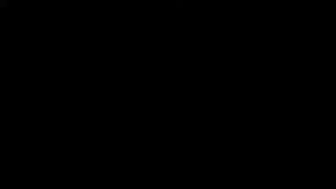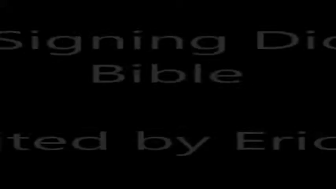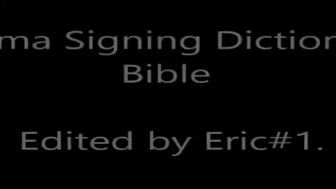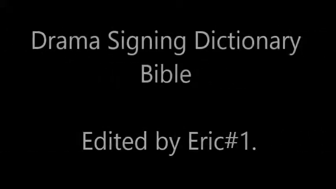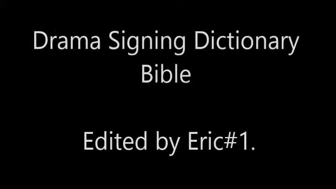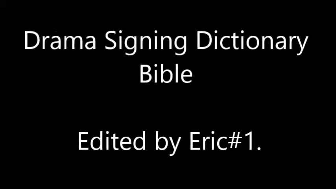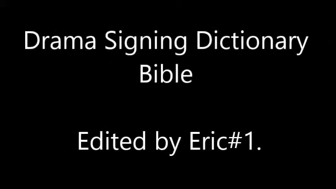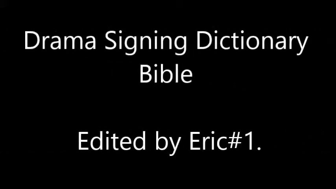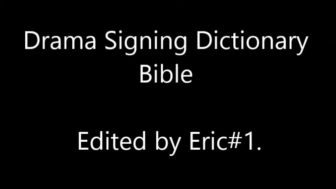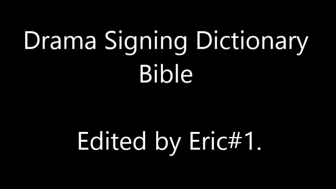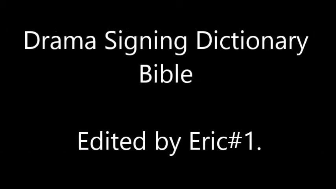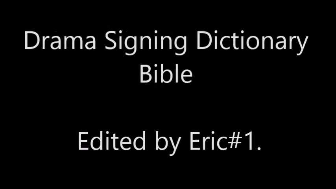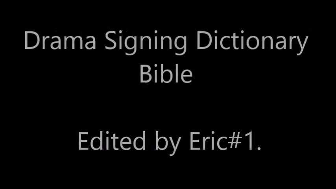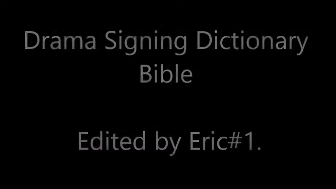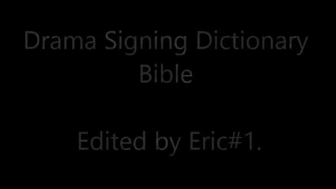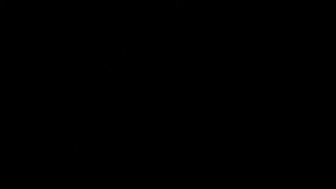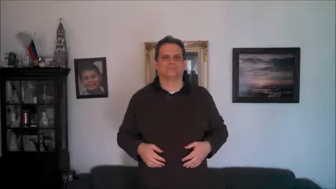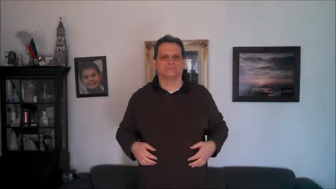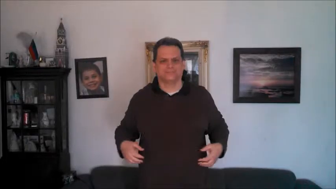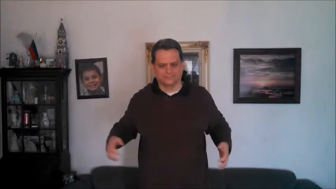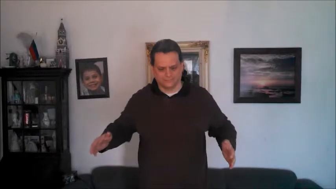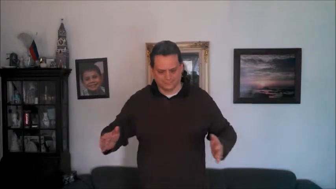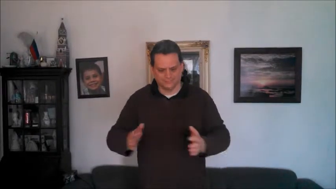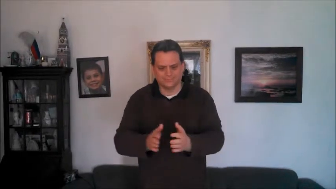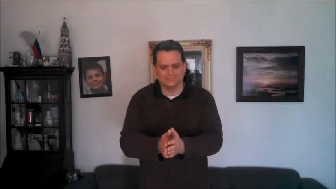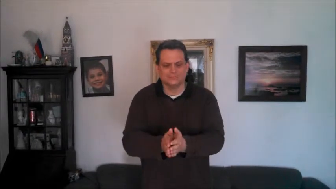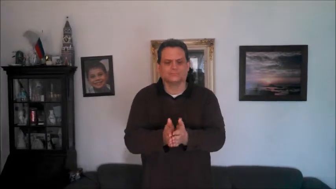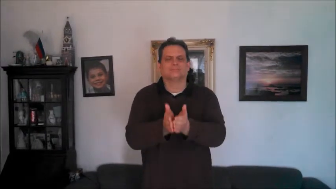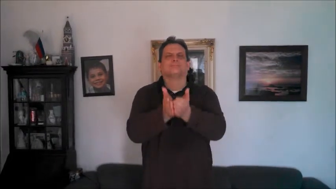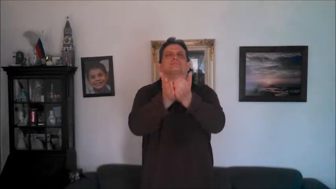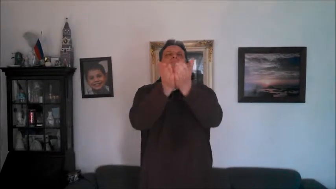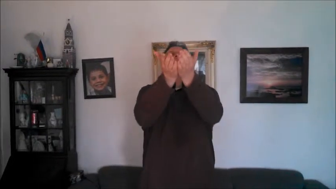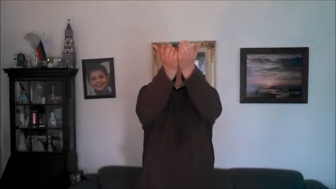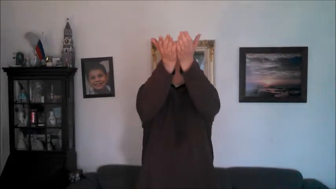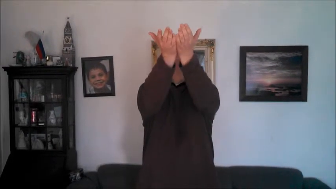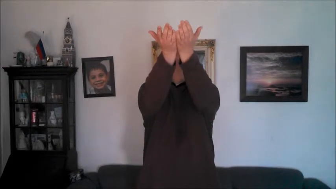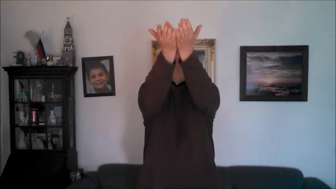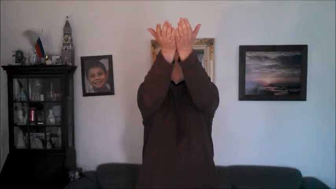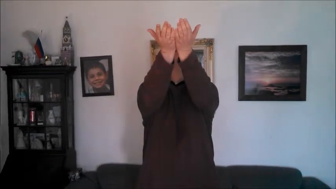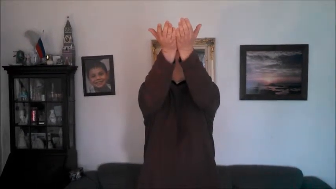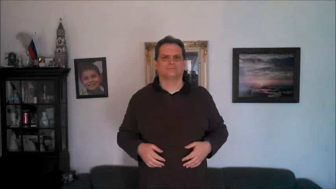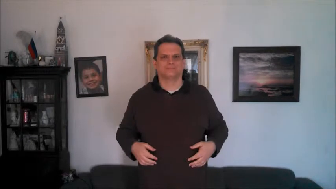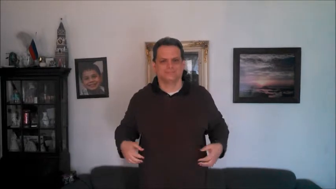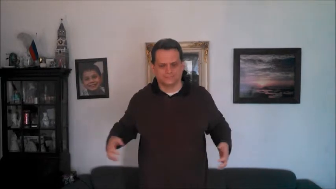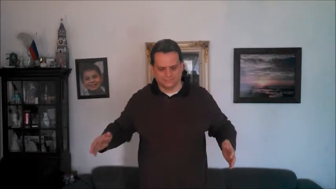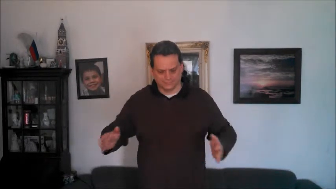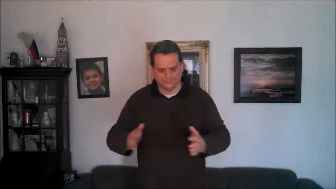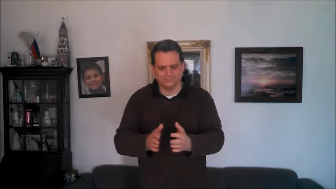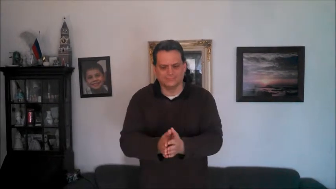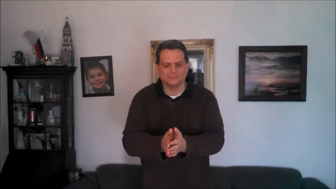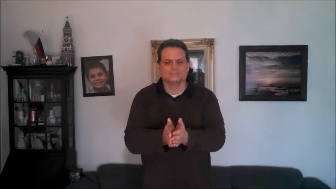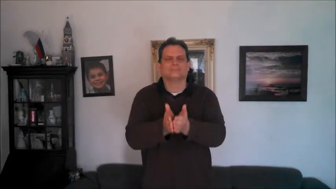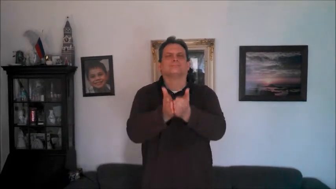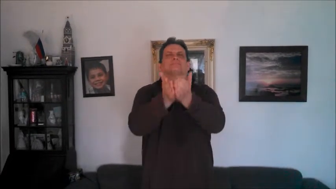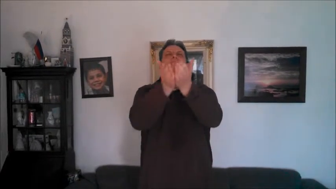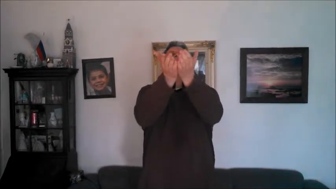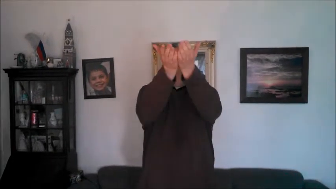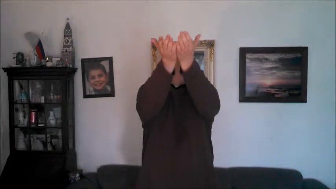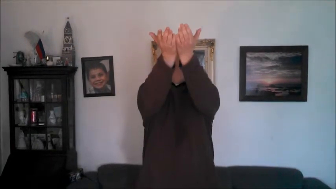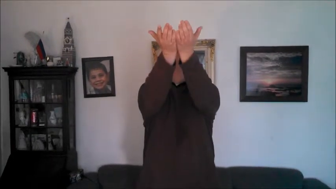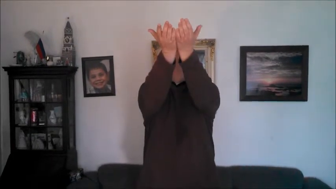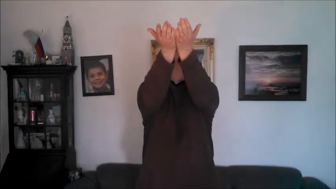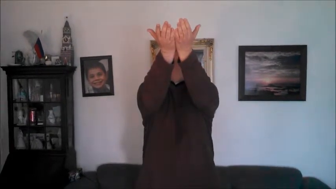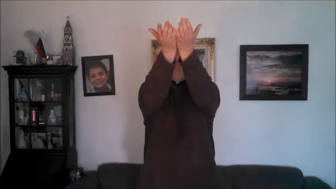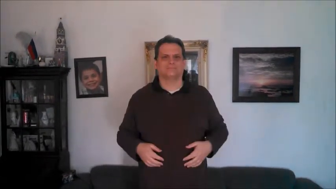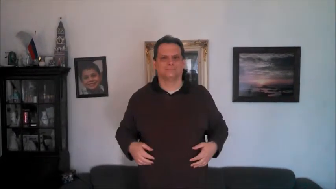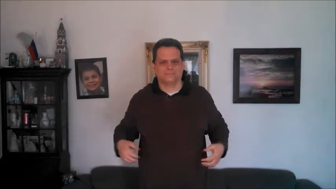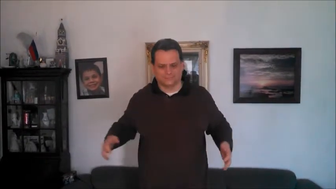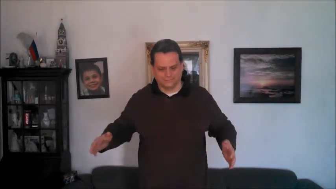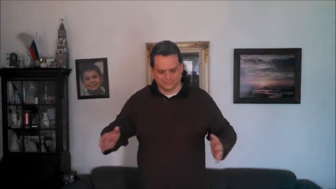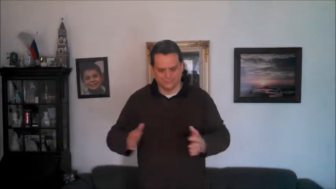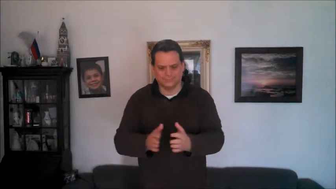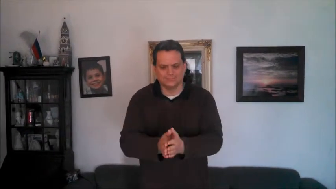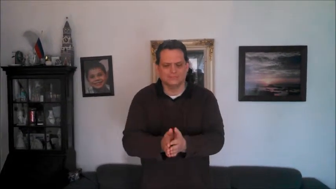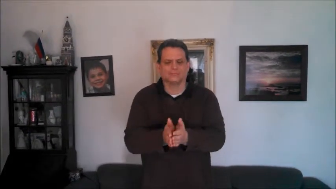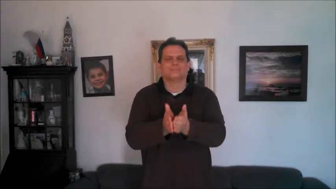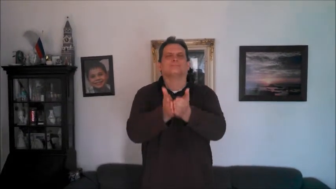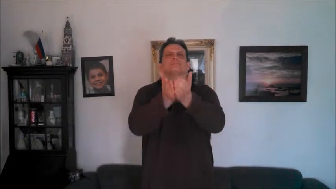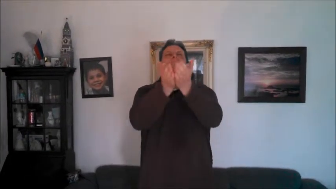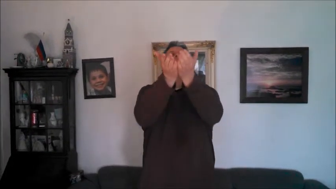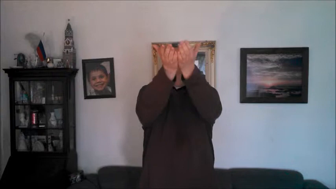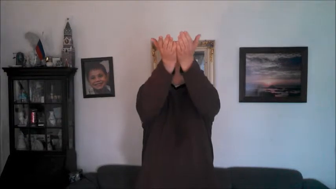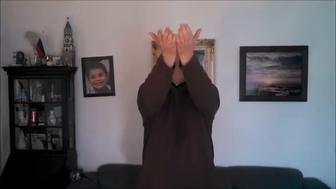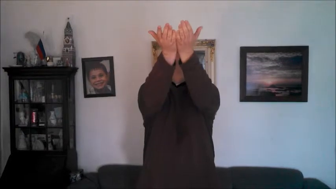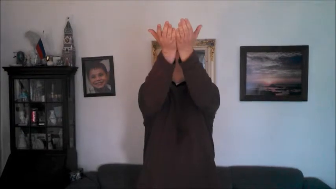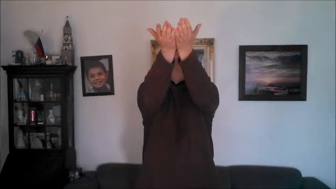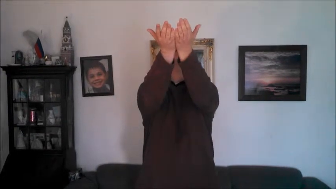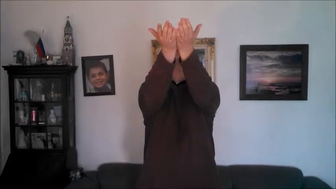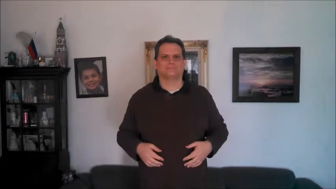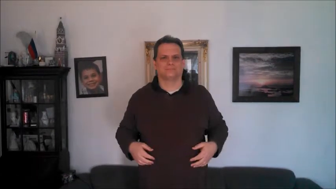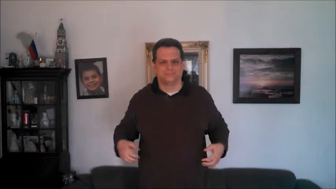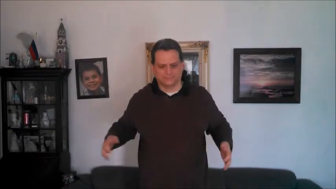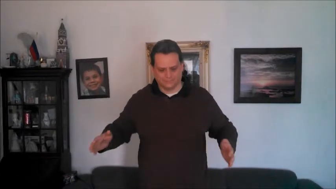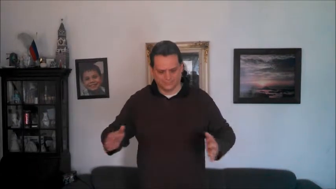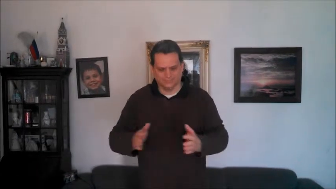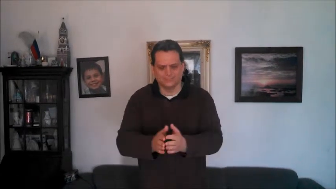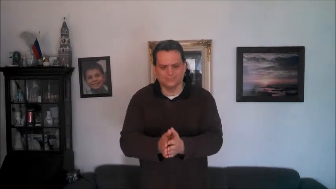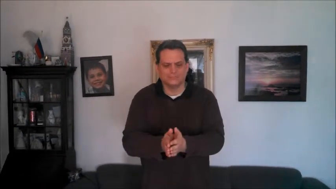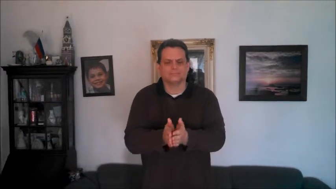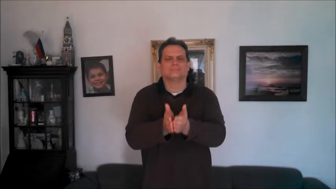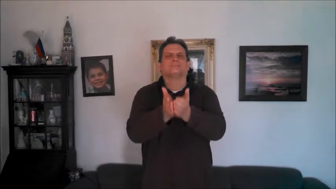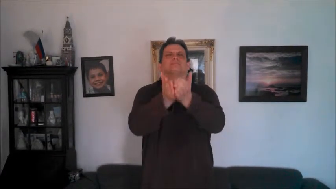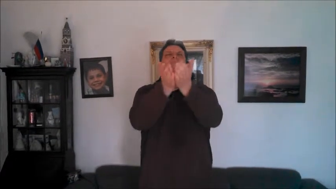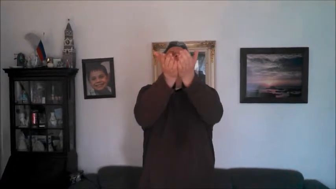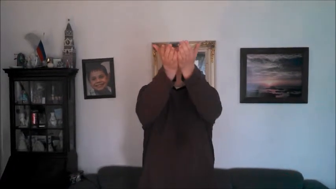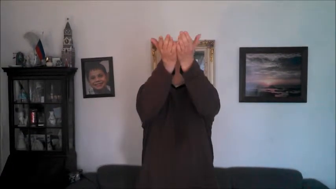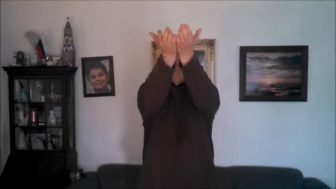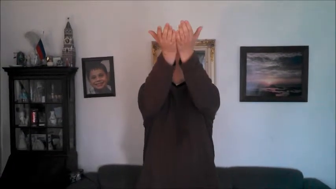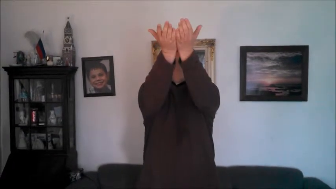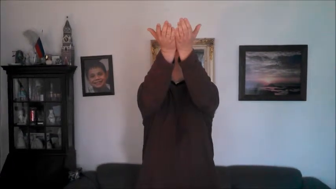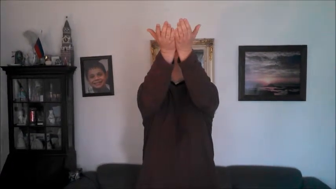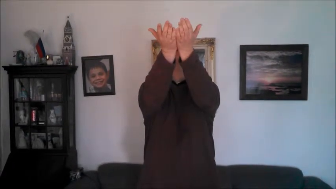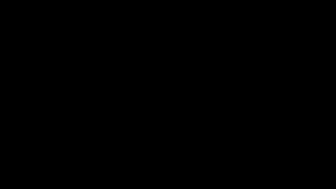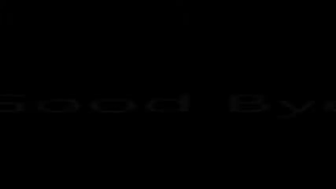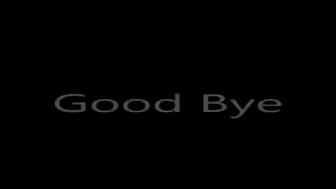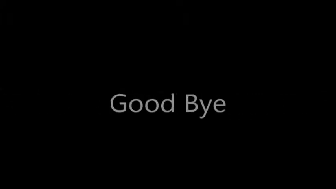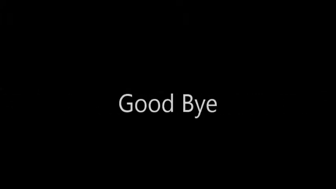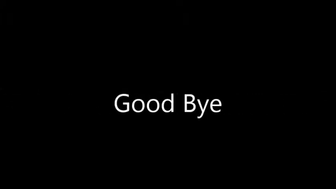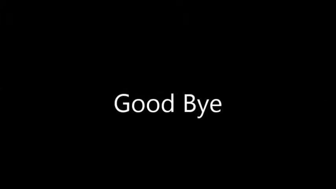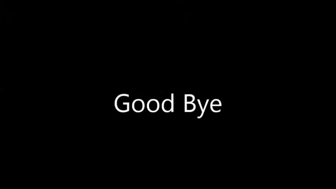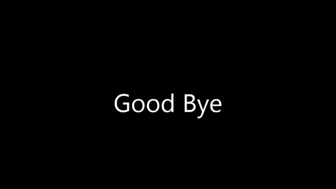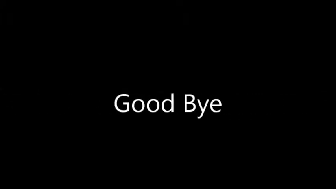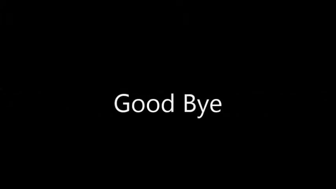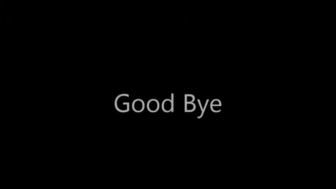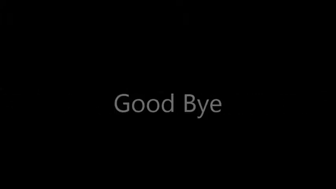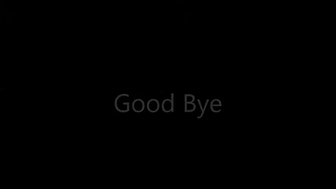Bible